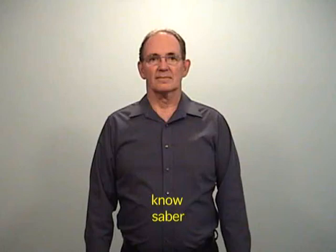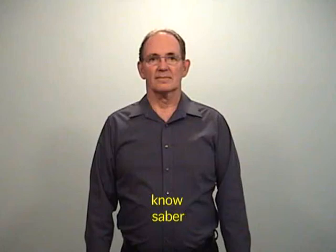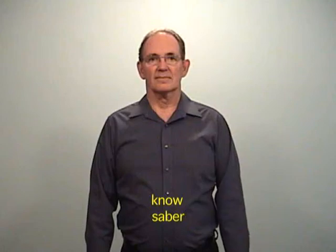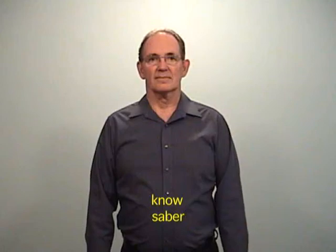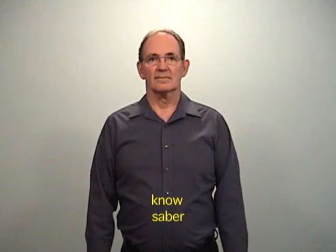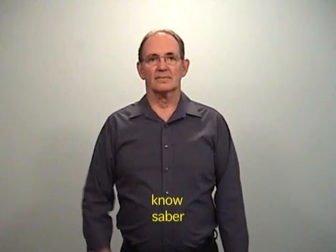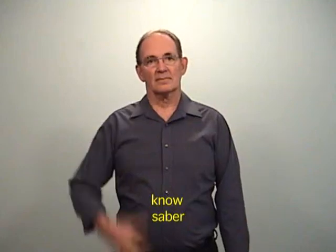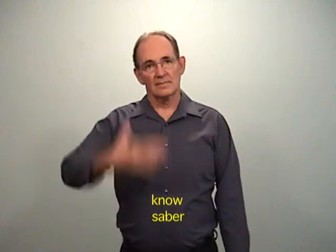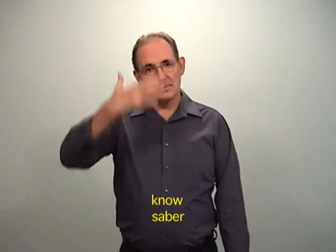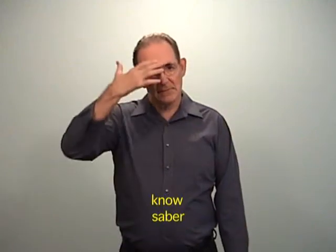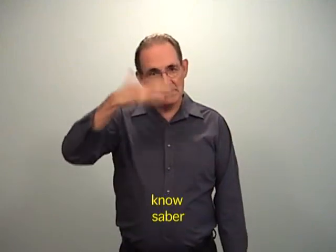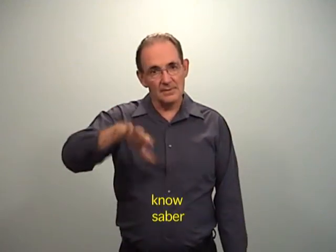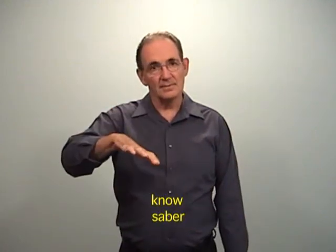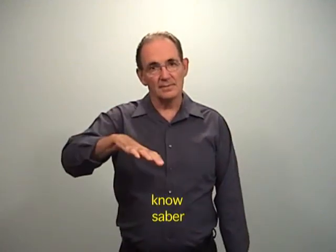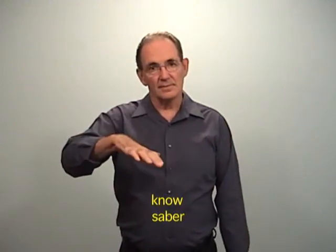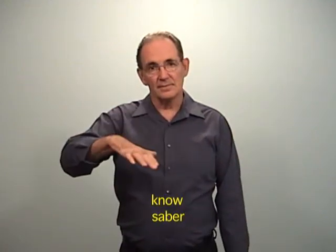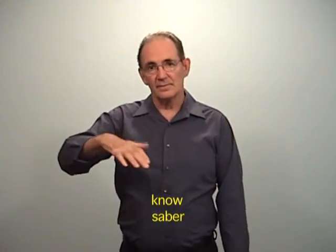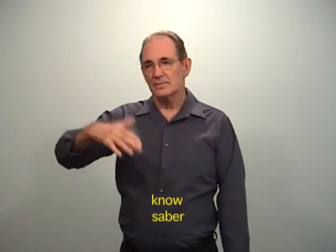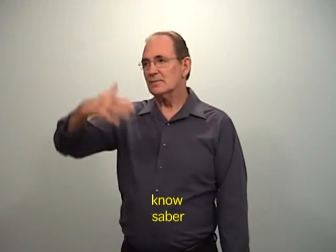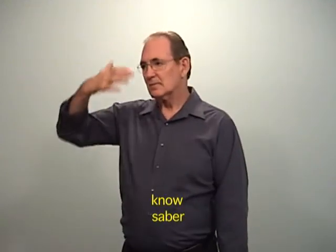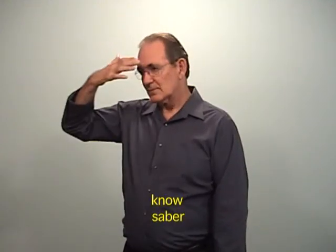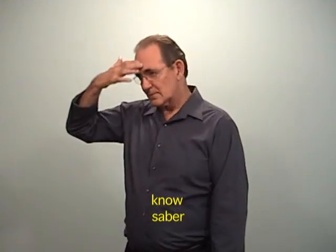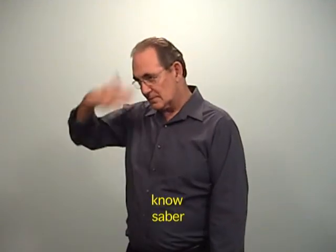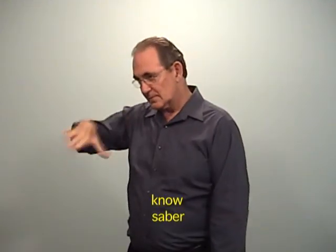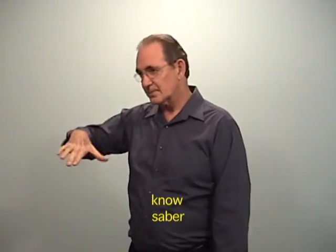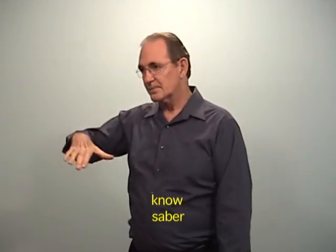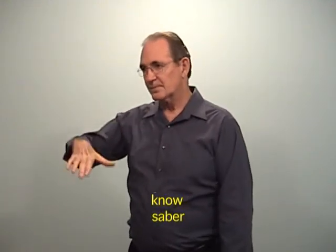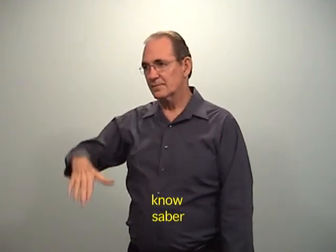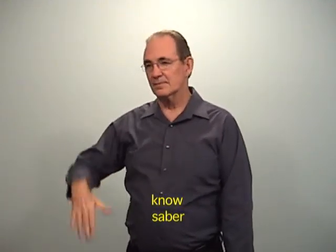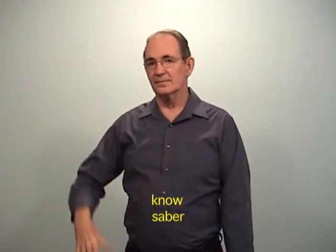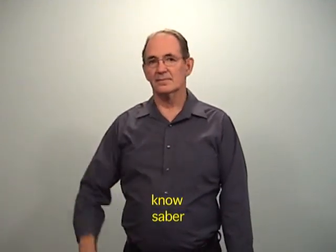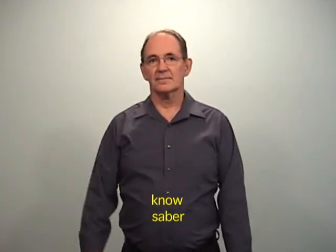Know